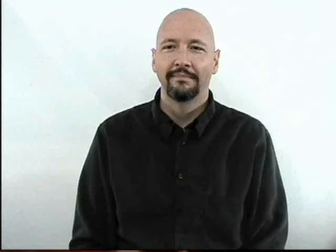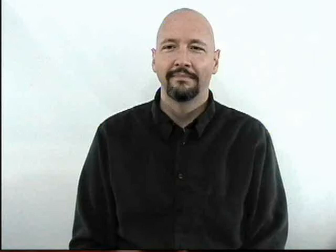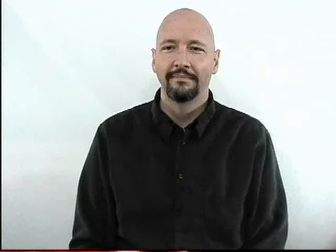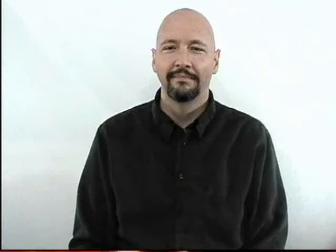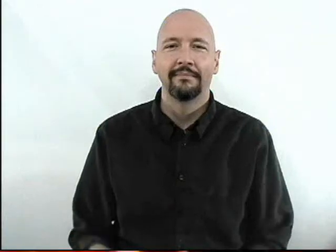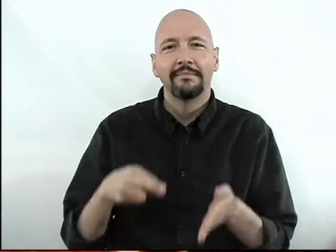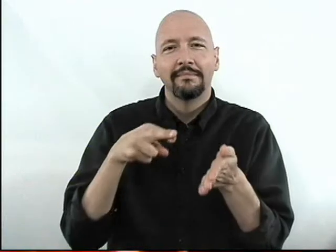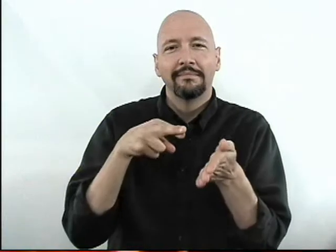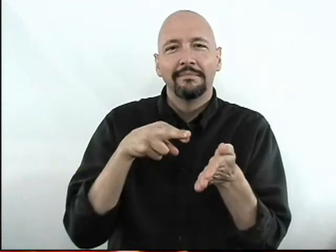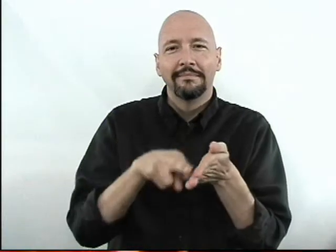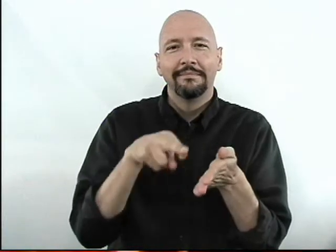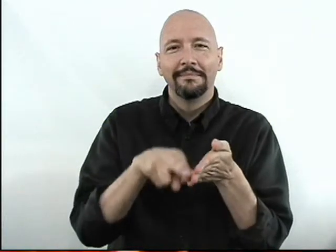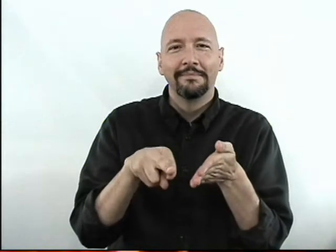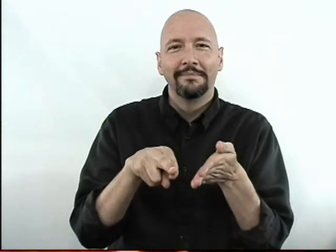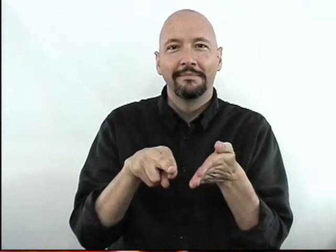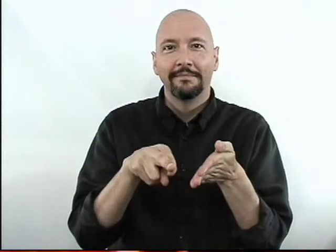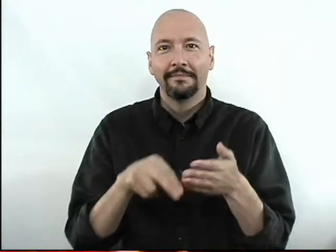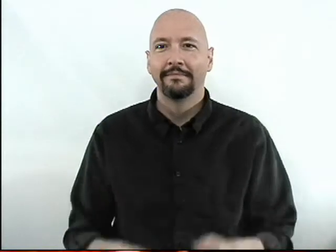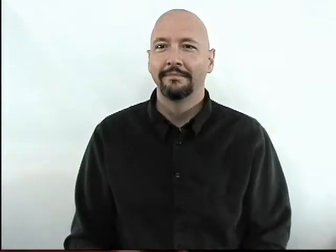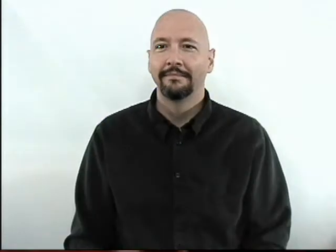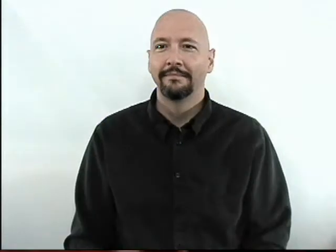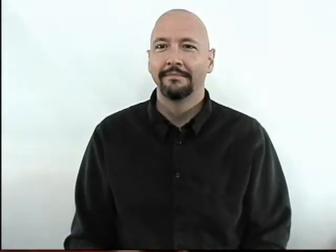RESEARCH